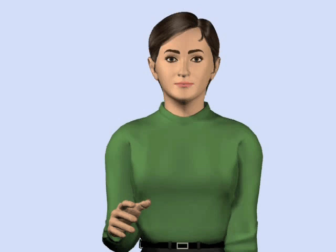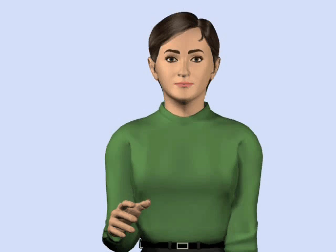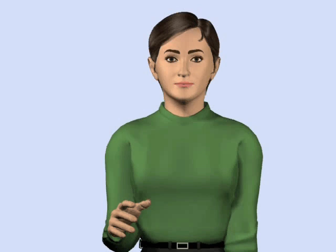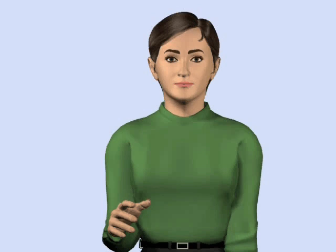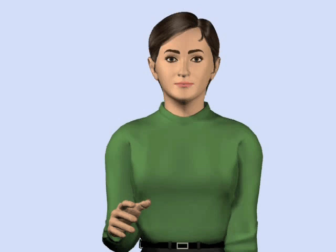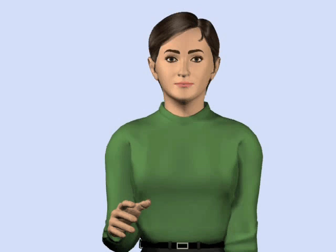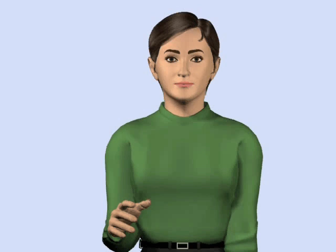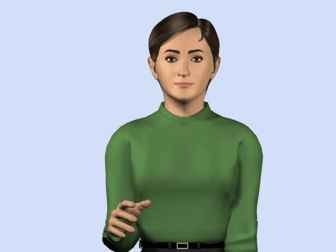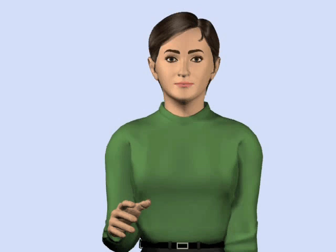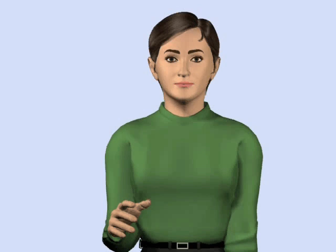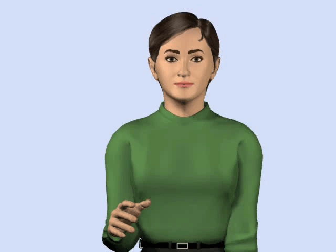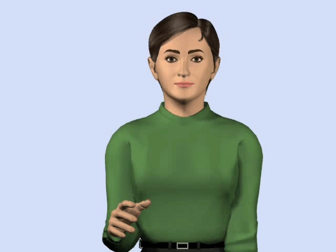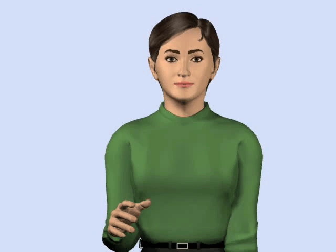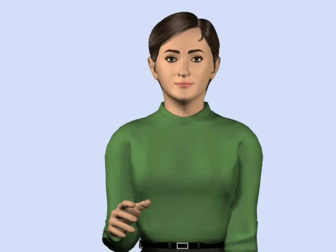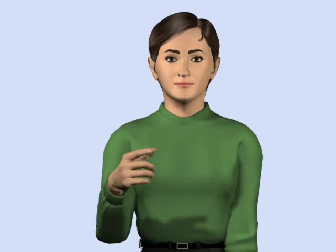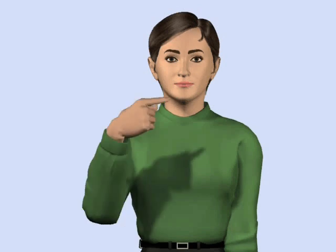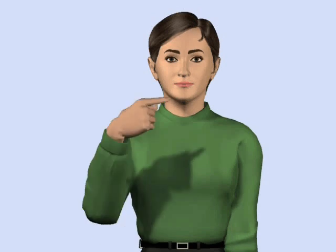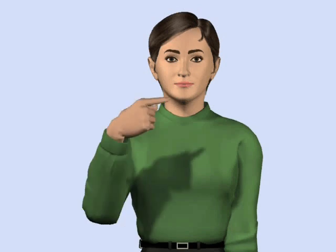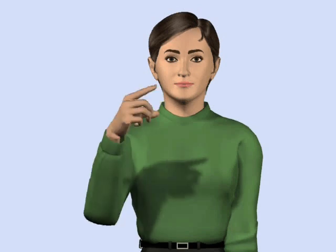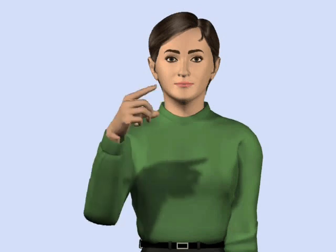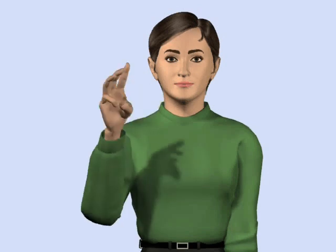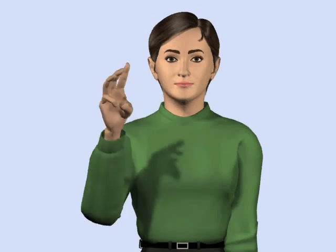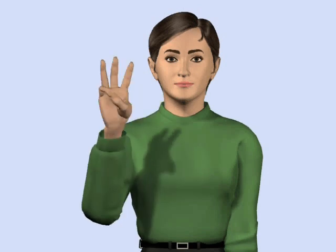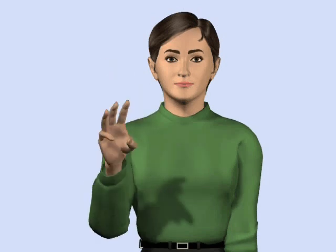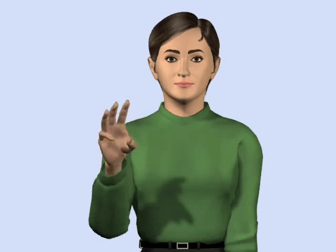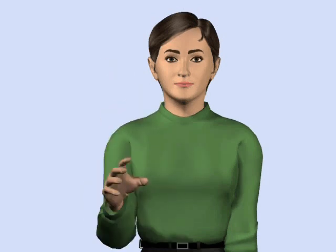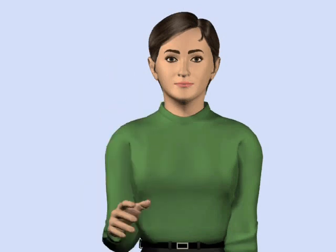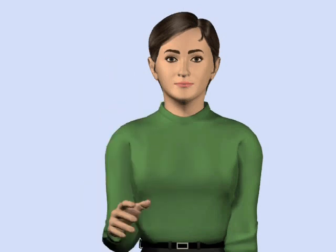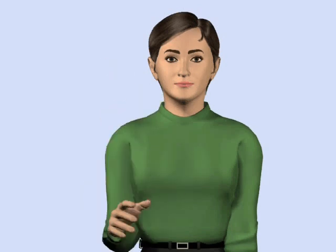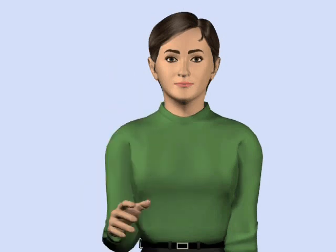Greenwood,DE